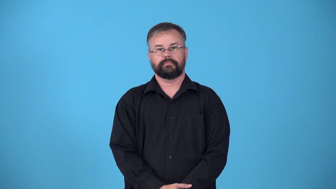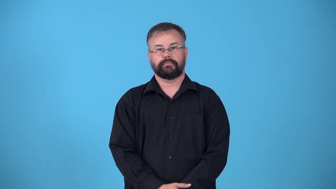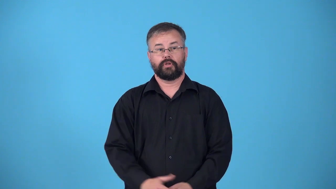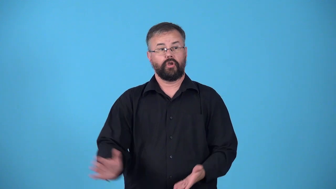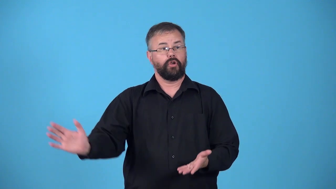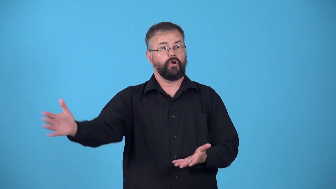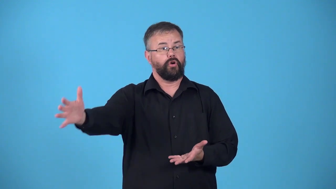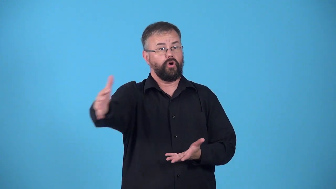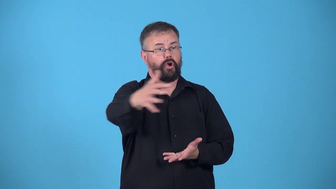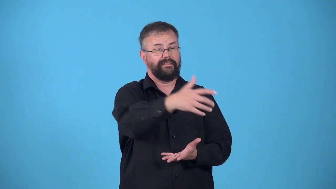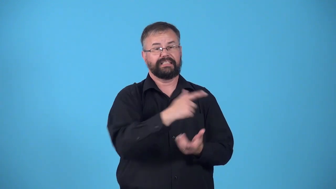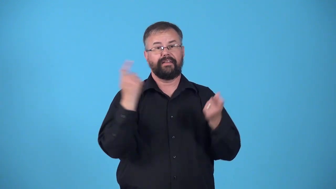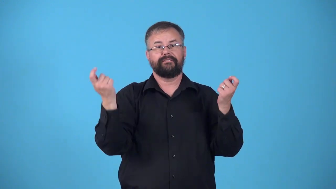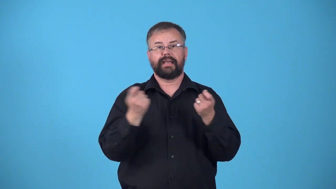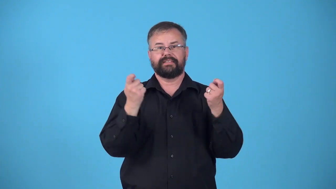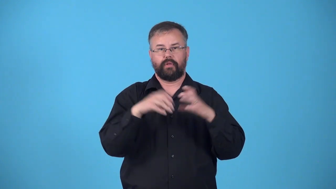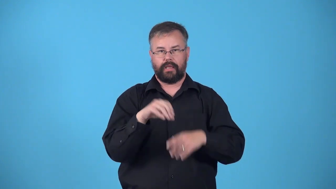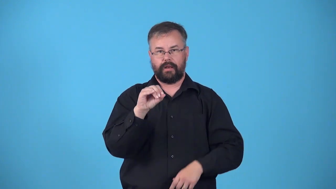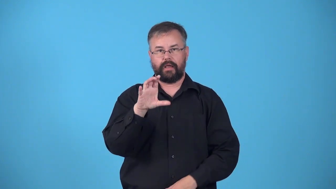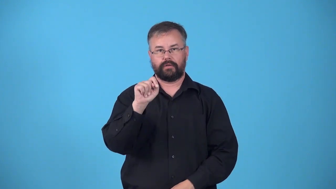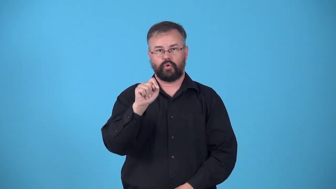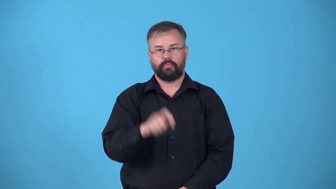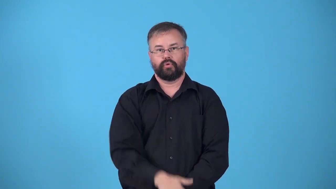oktoberfest